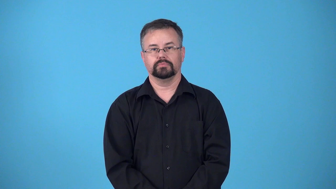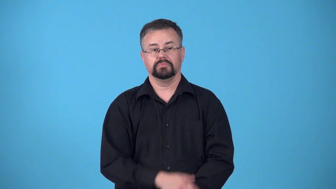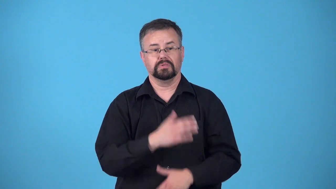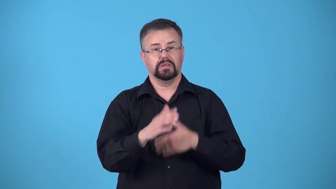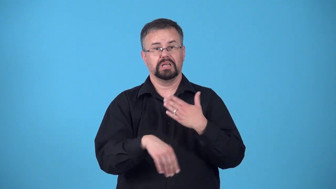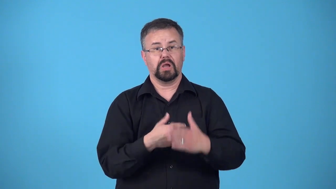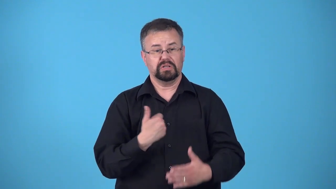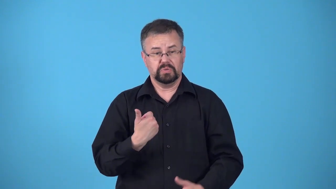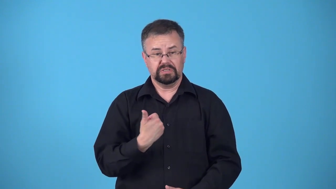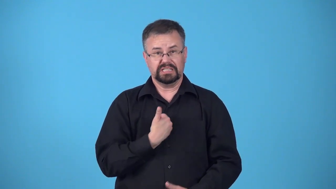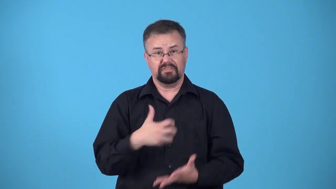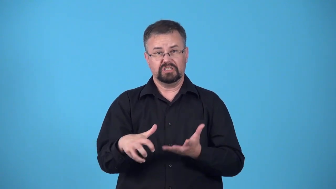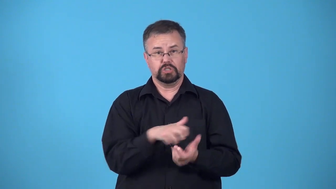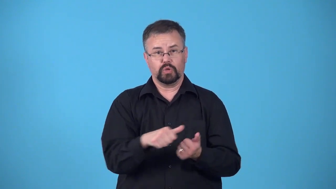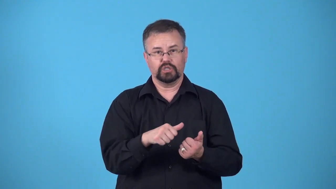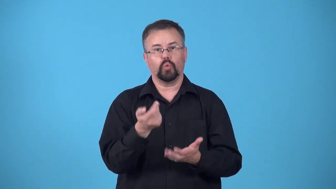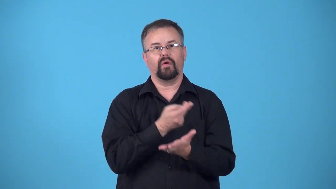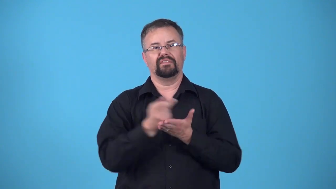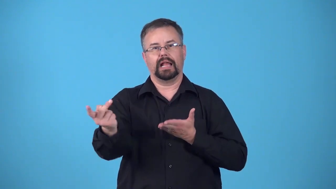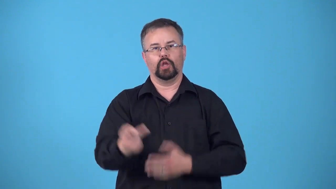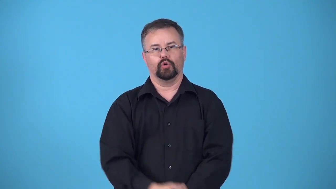walk the plank